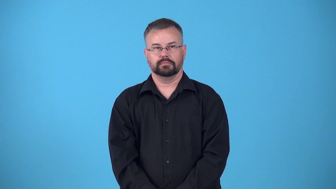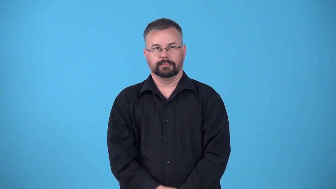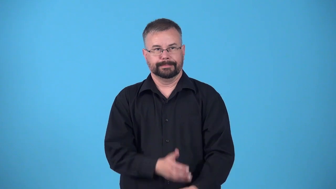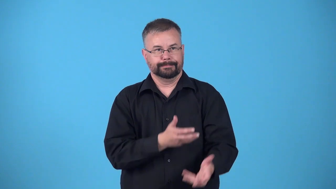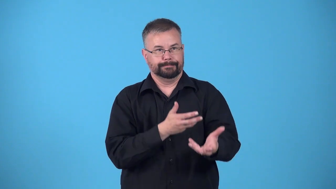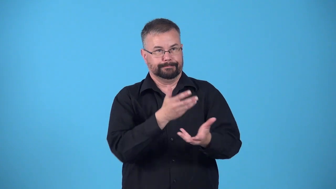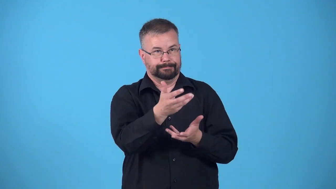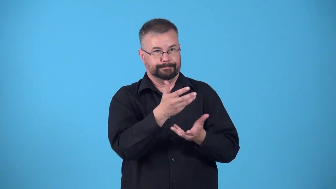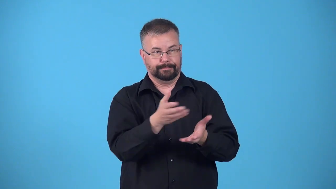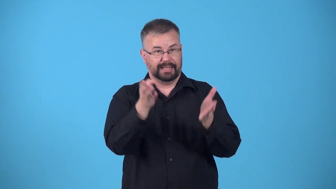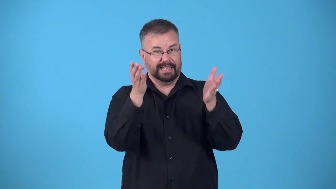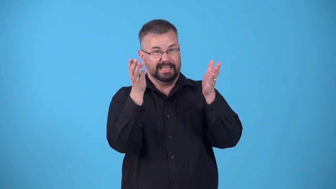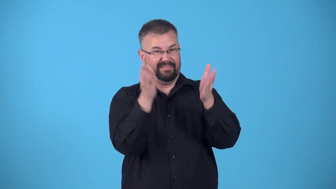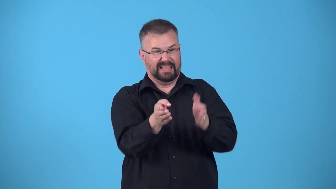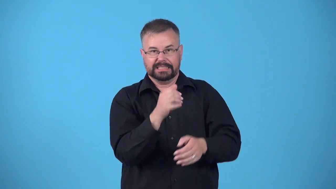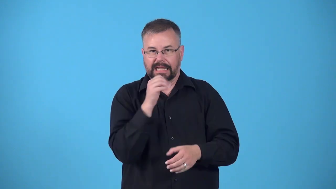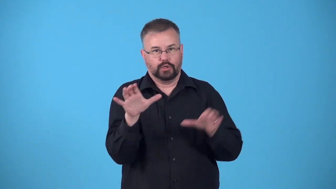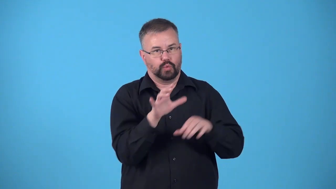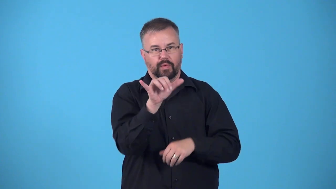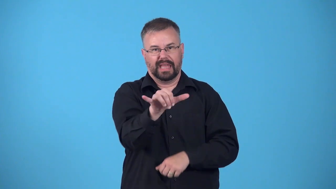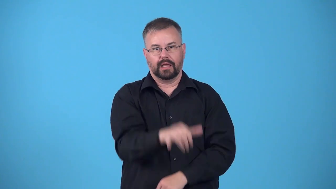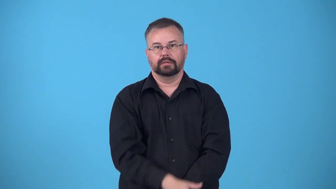talk out of